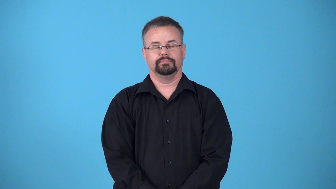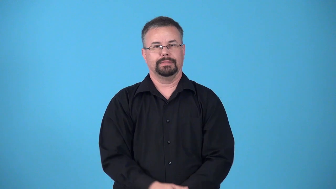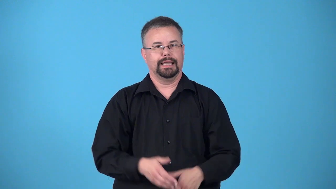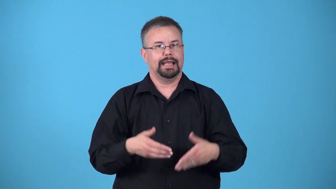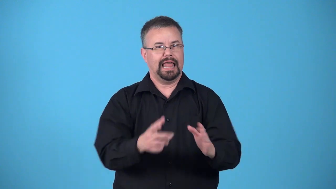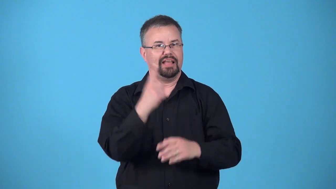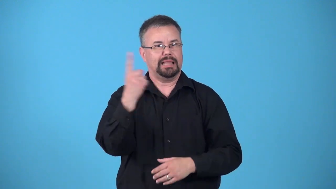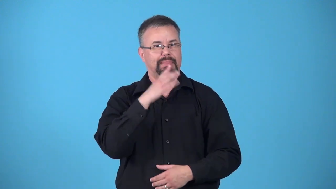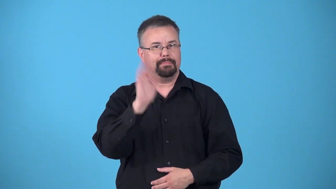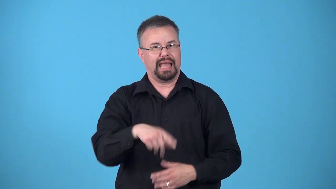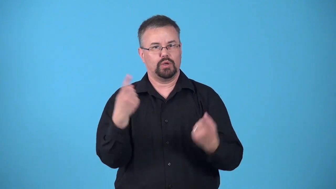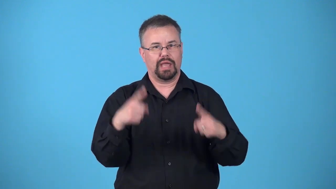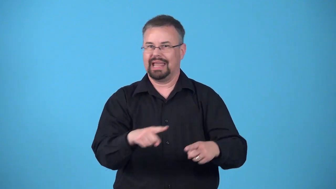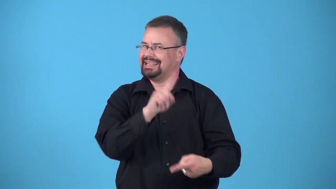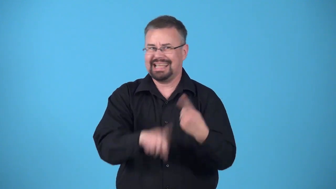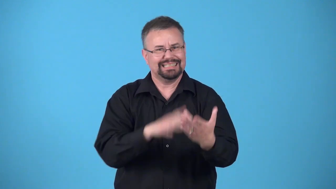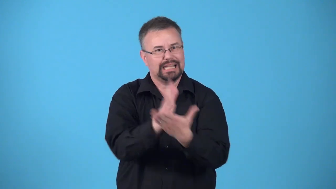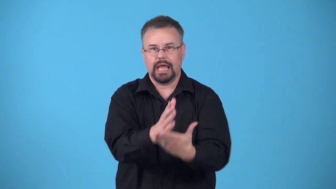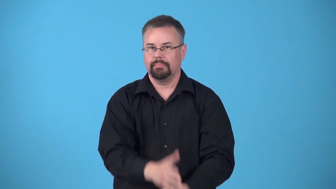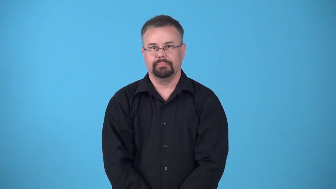let the genie out of the bottle